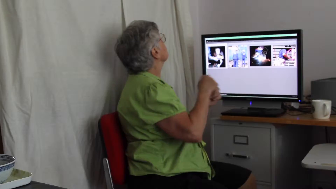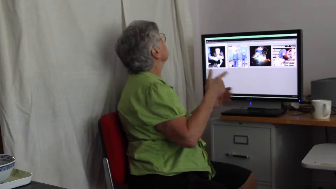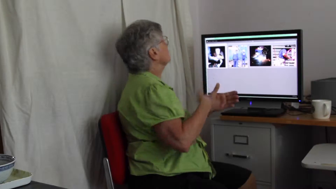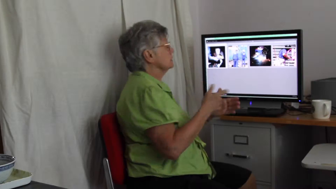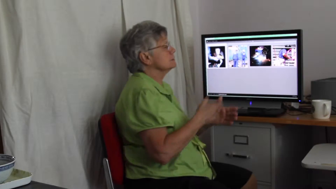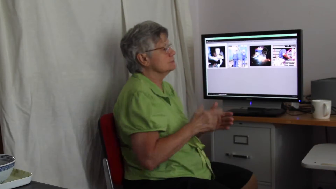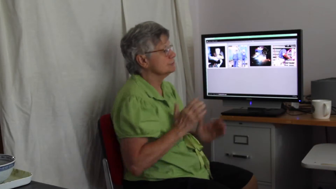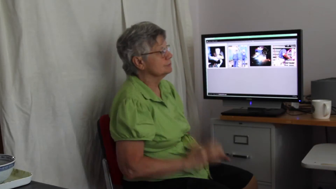WELDER